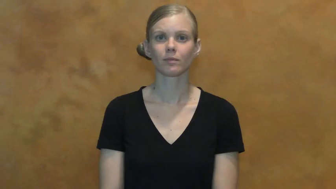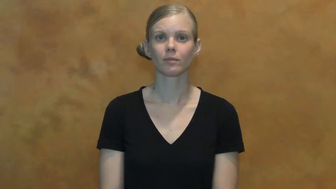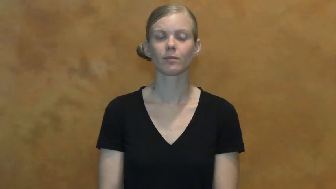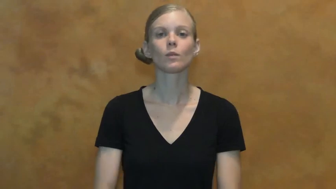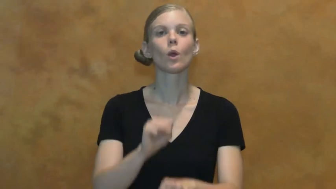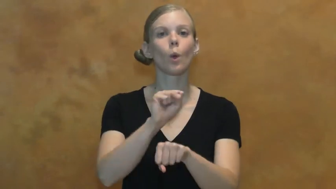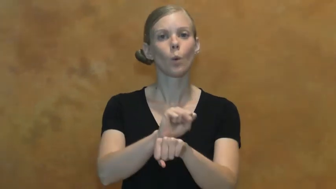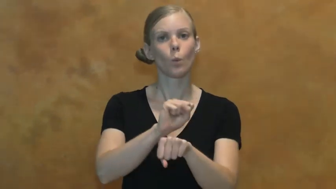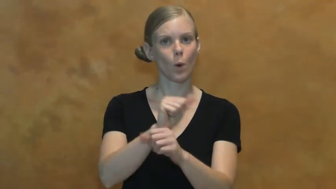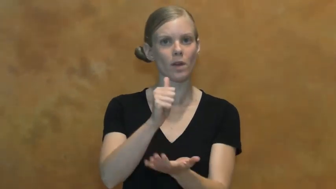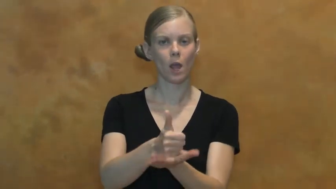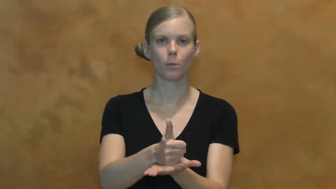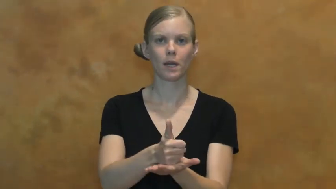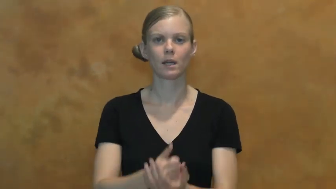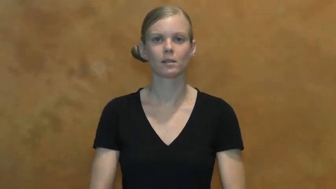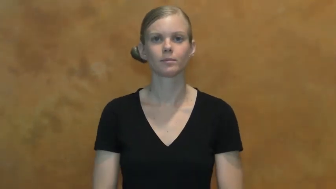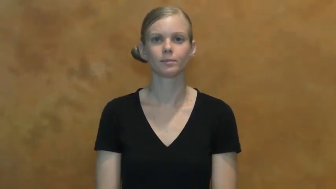work therapy